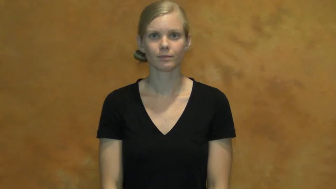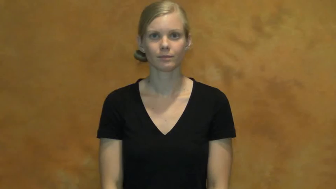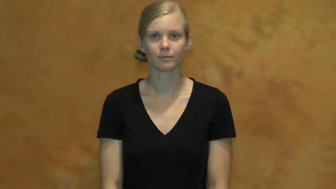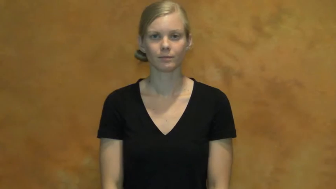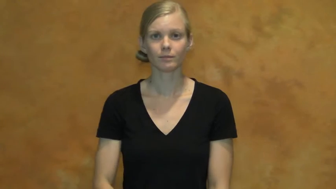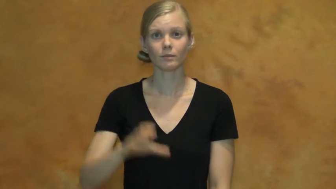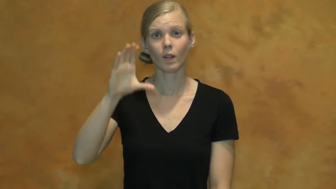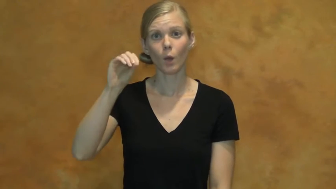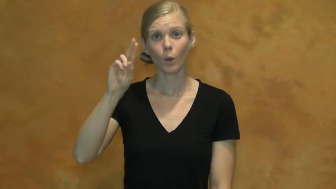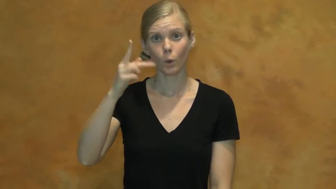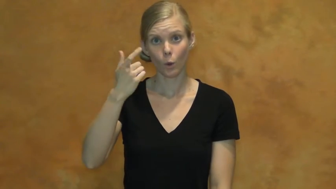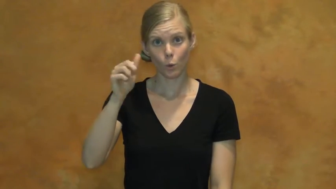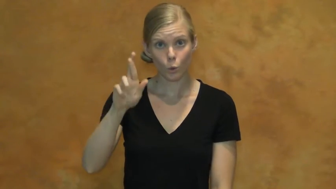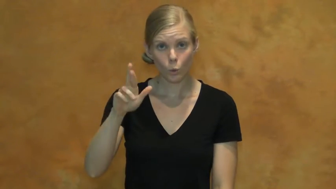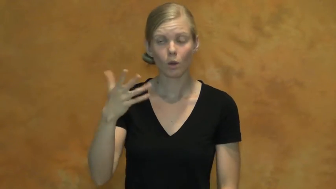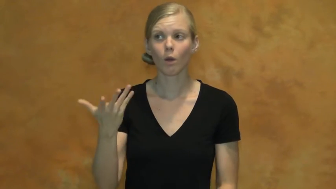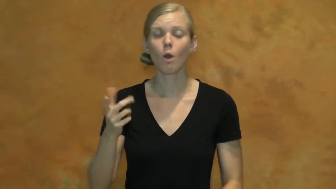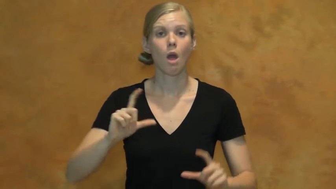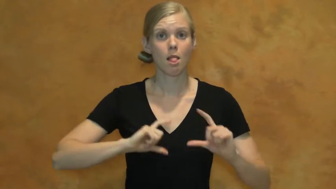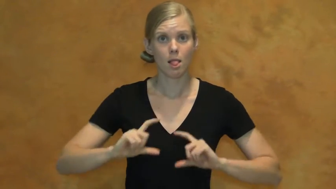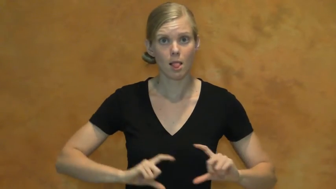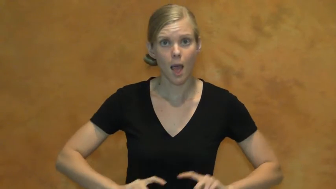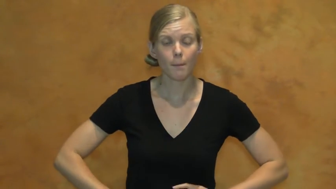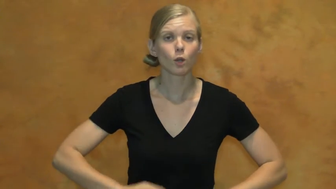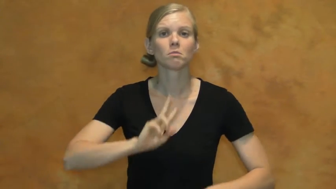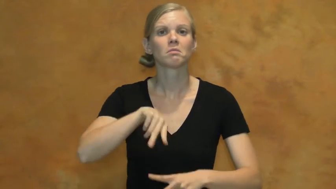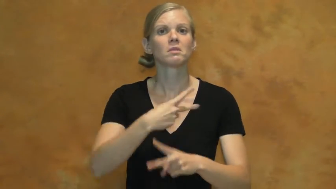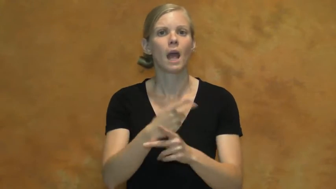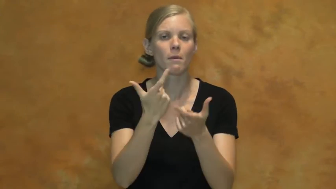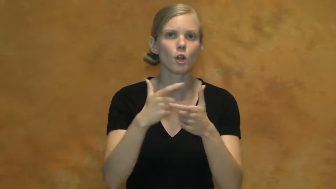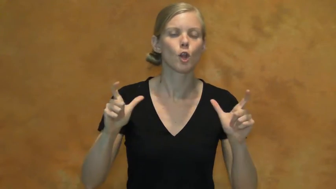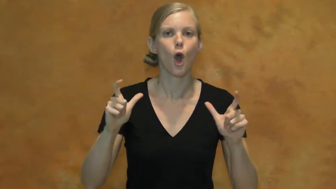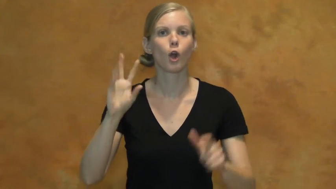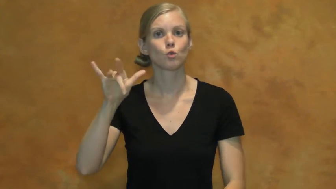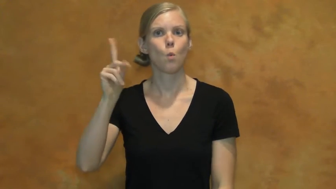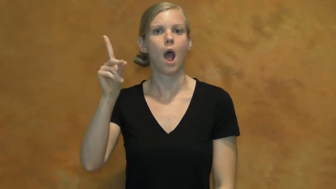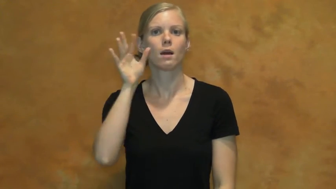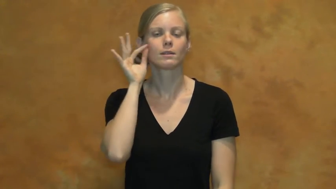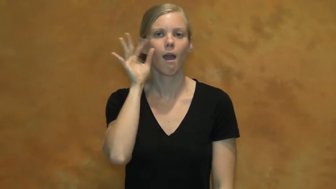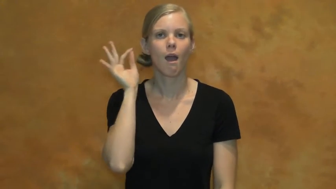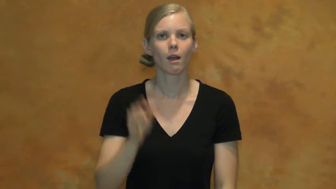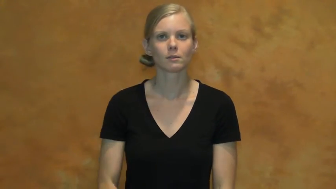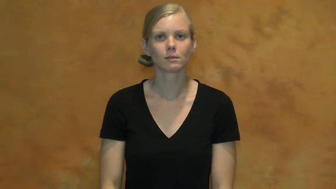panther